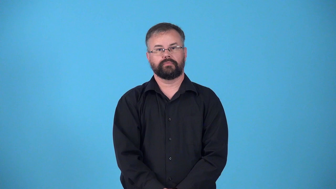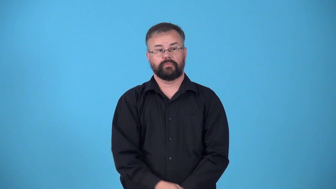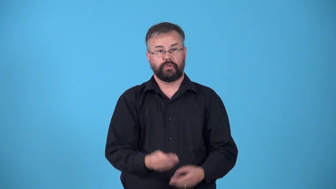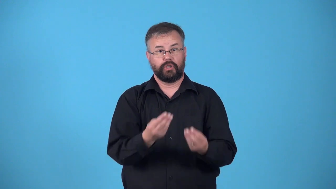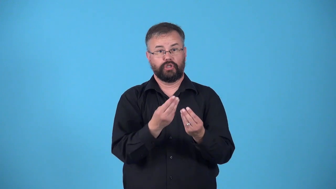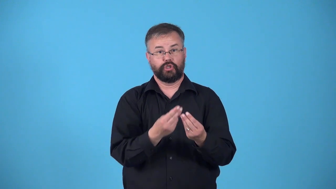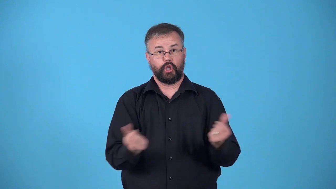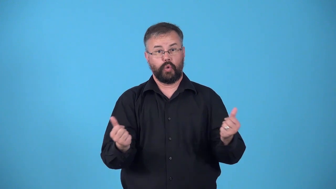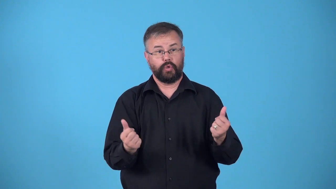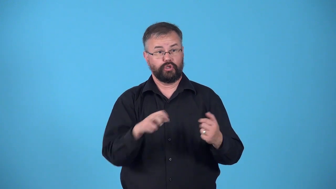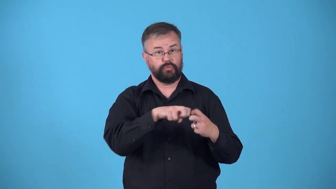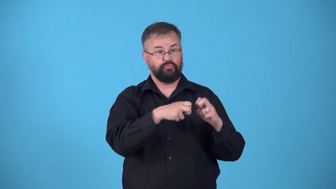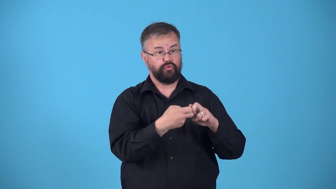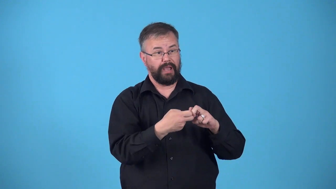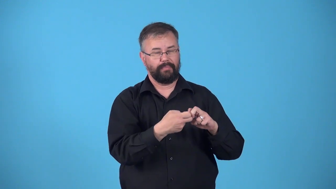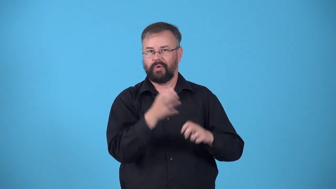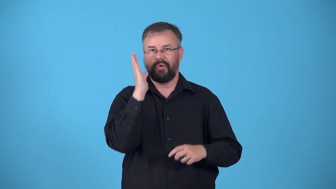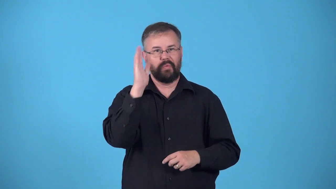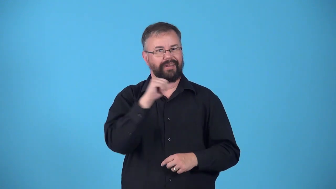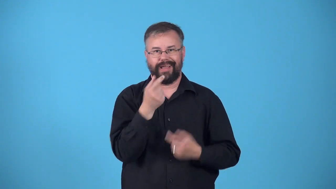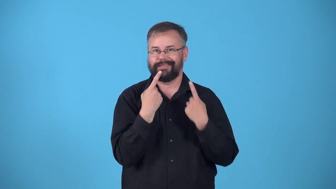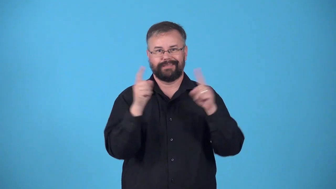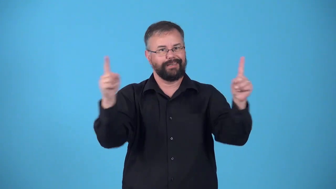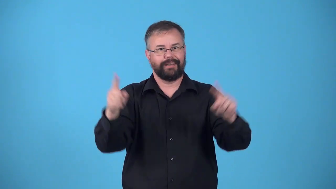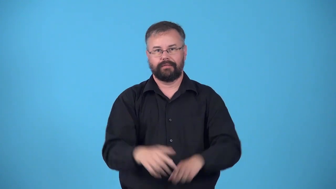nostrum